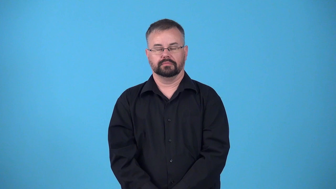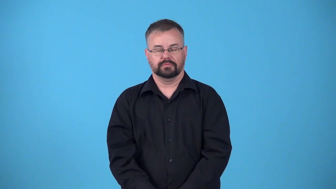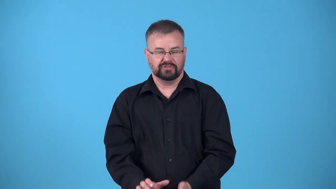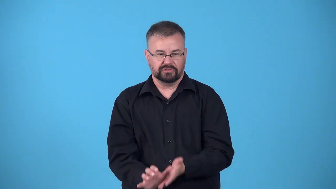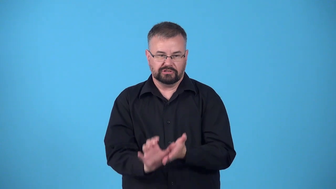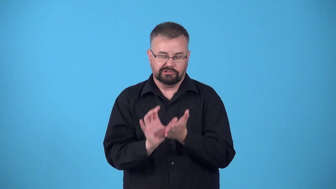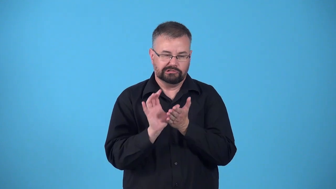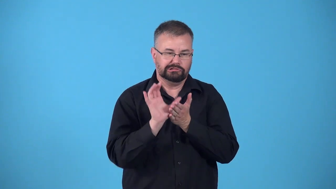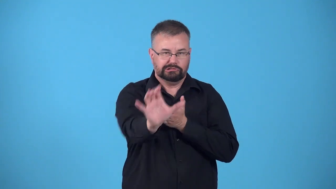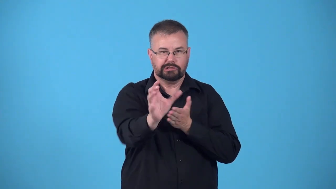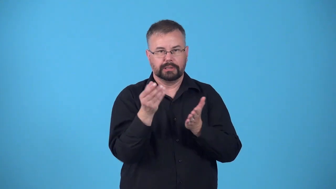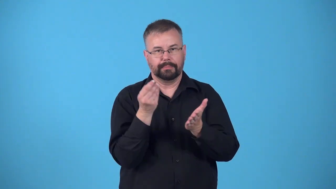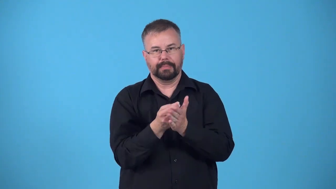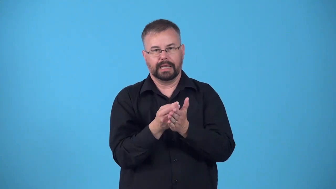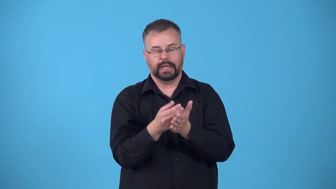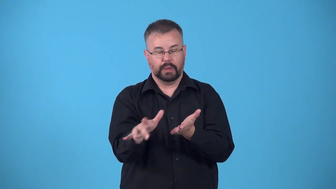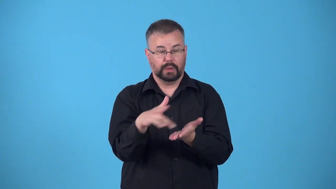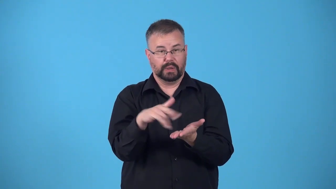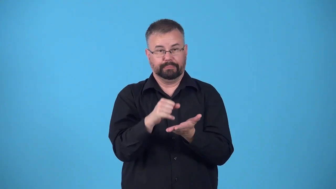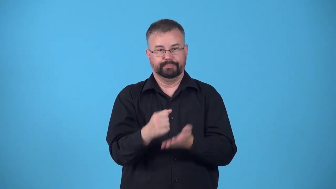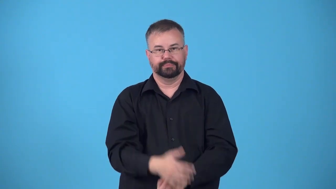tap out